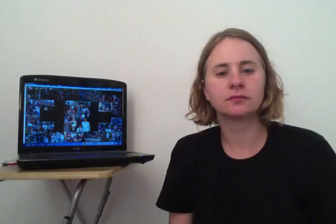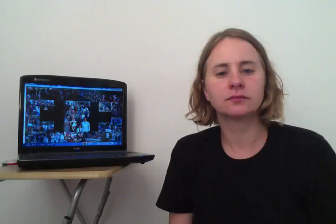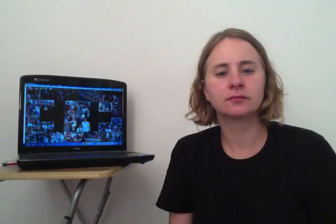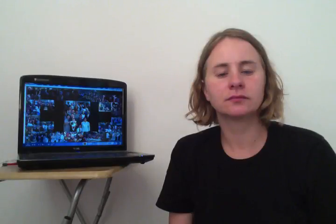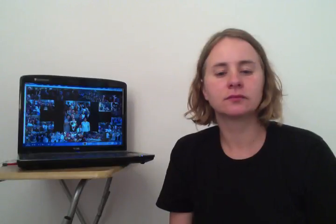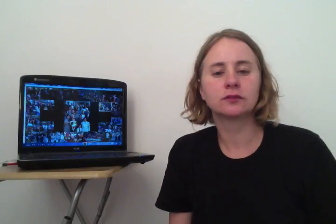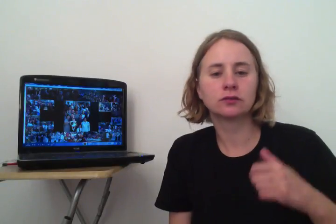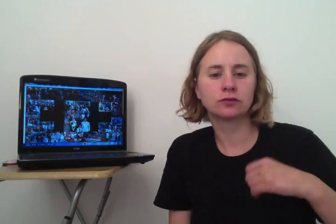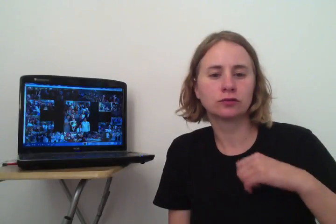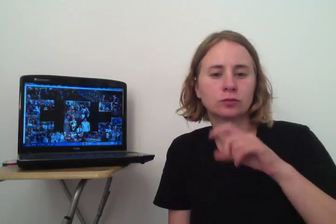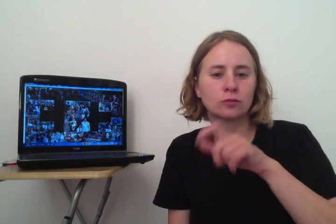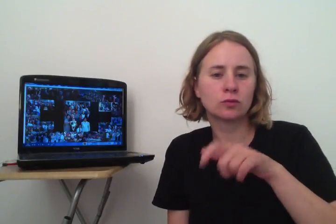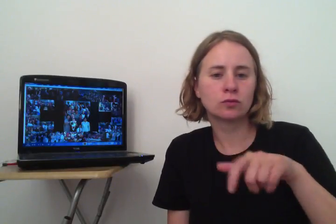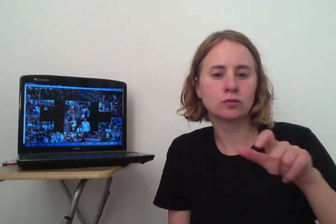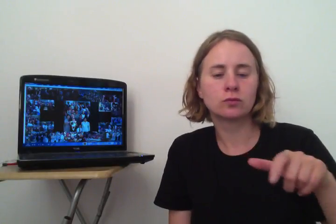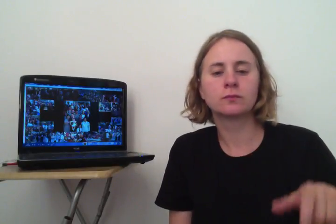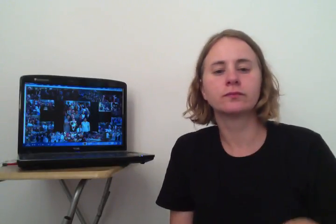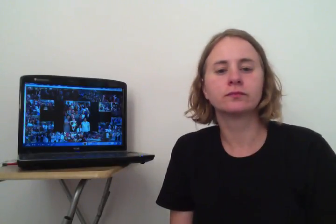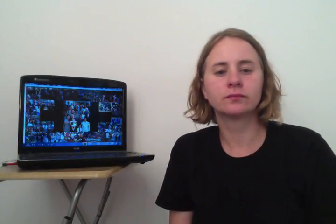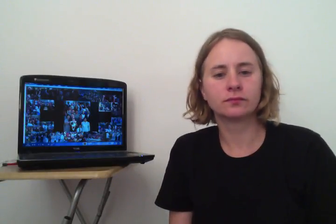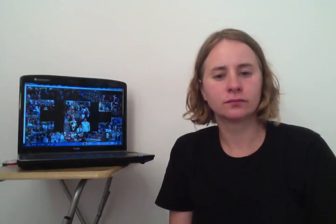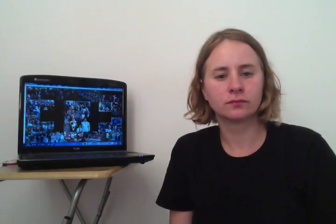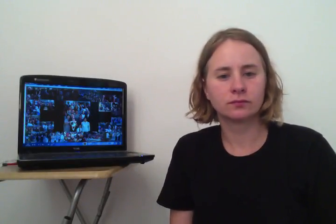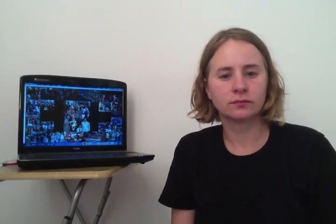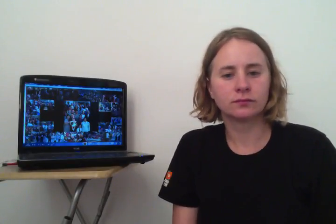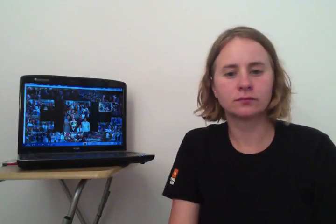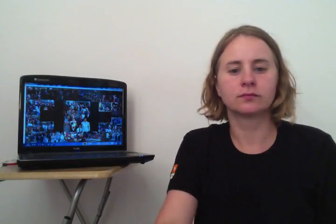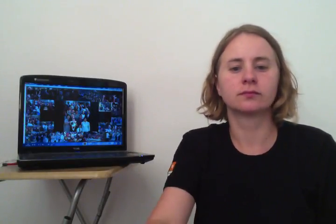people